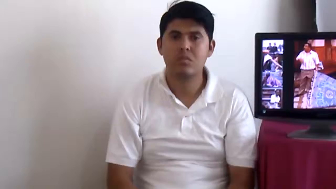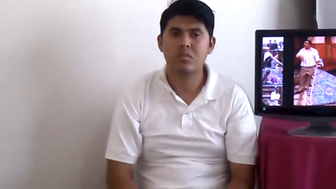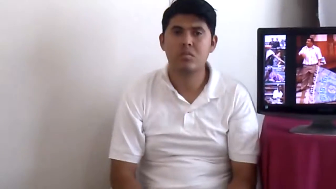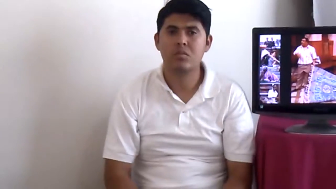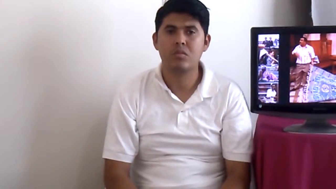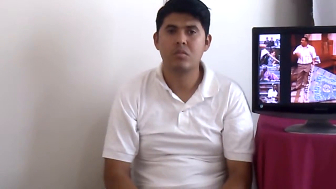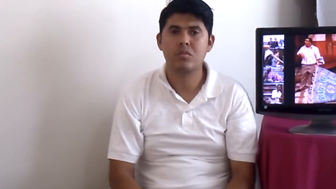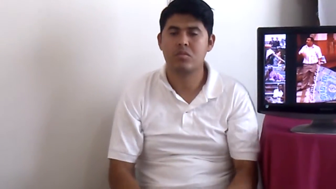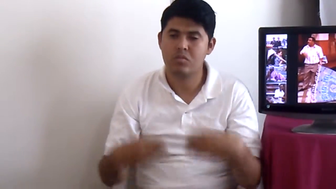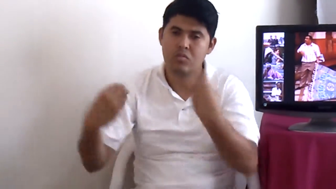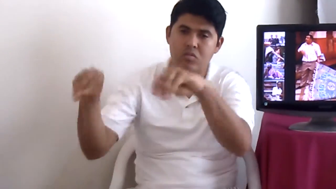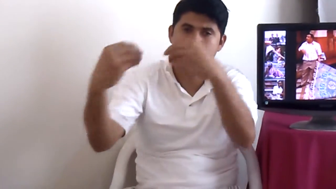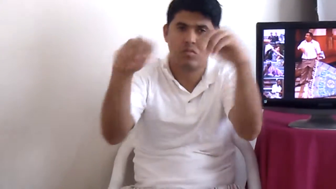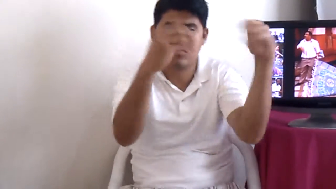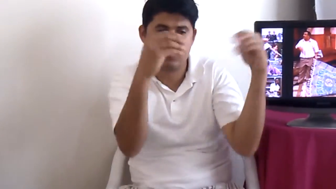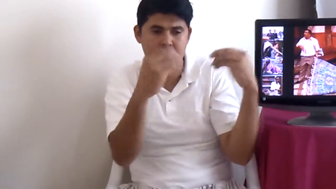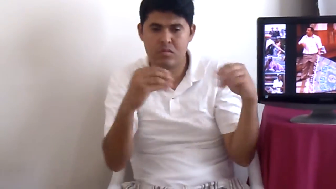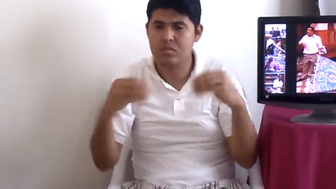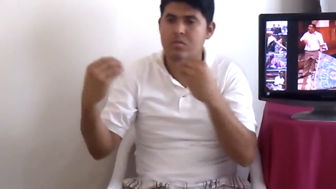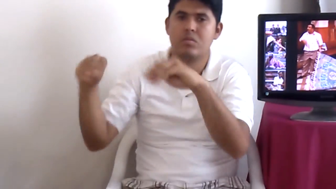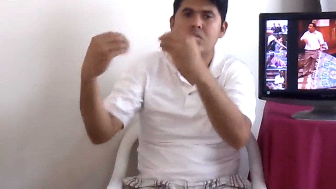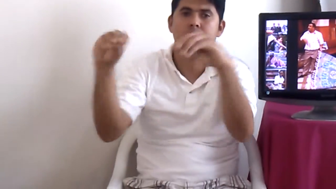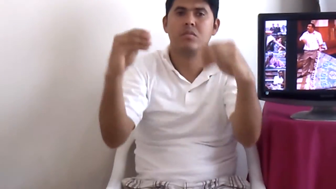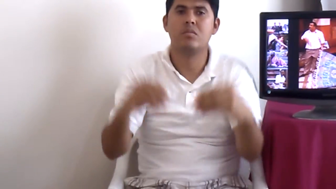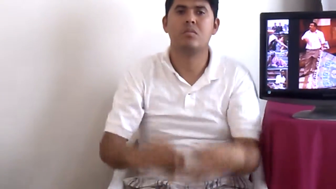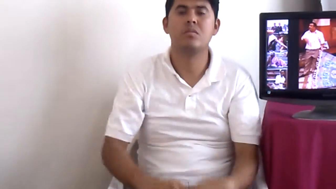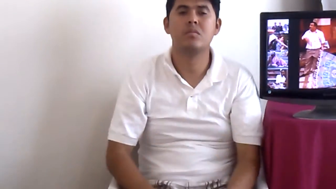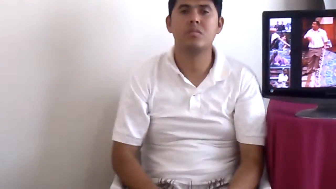salesperson